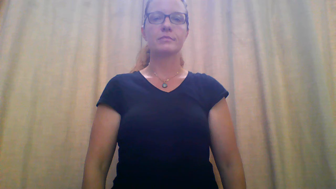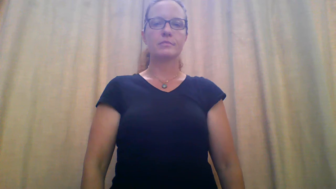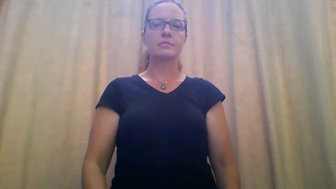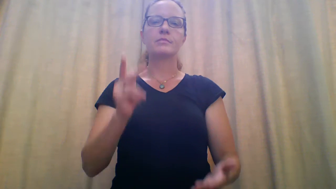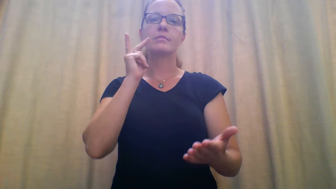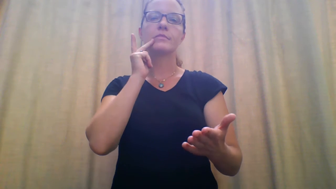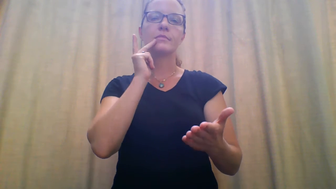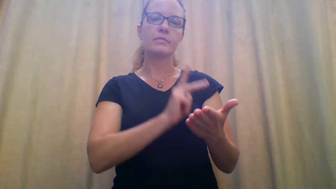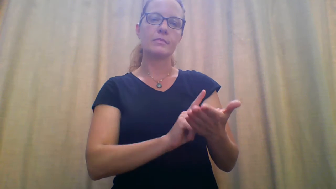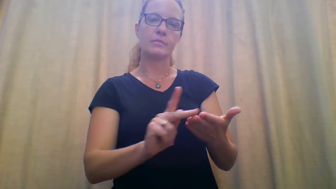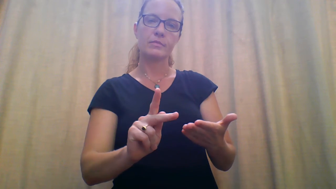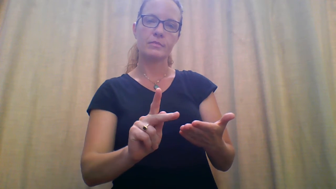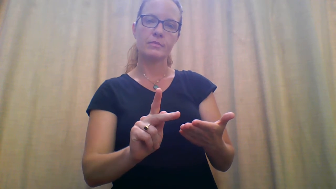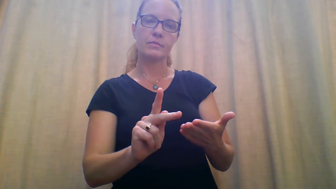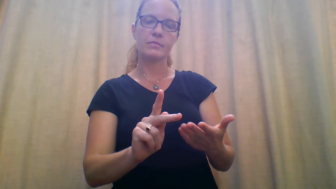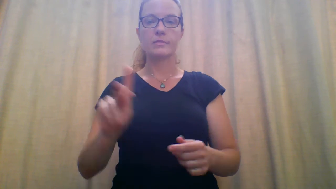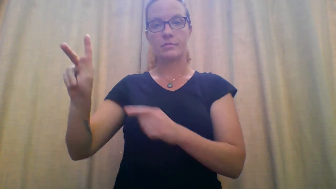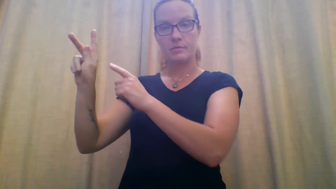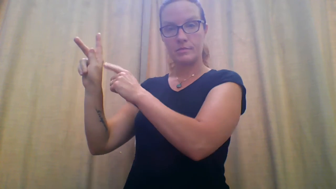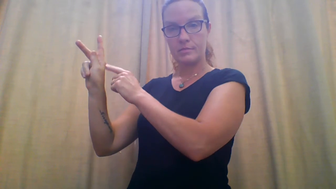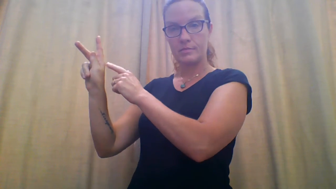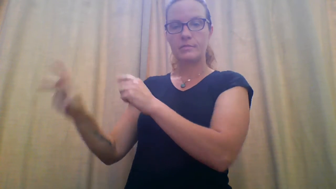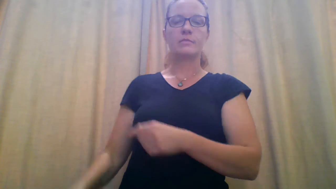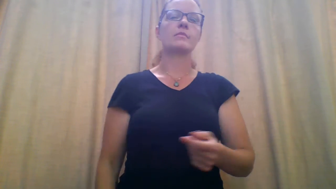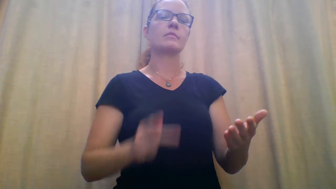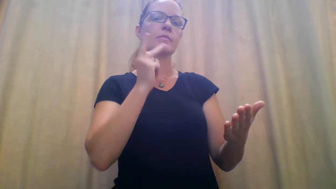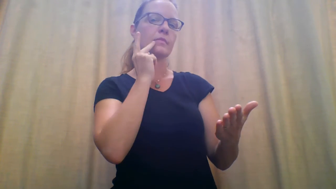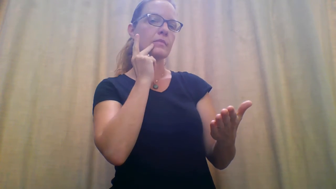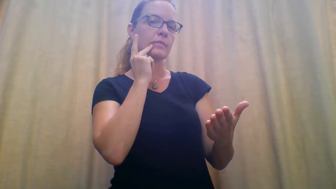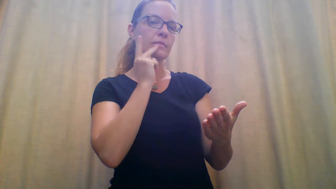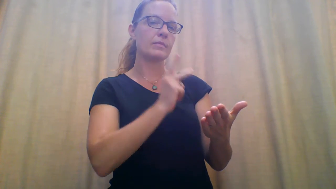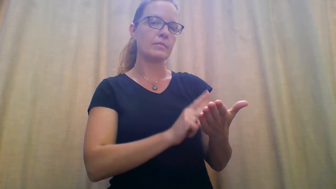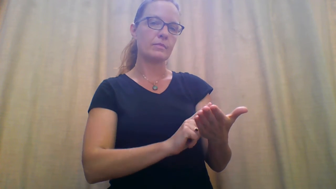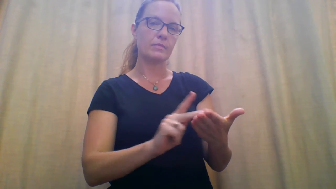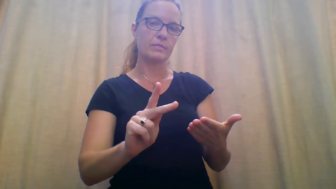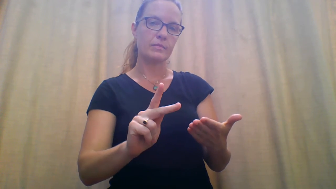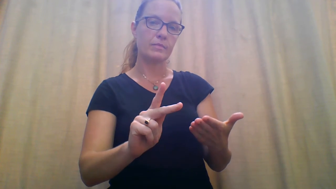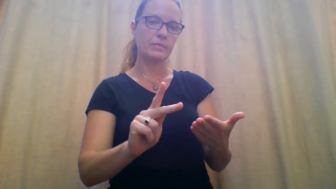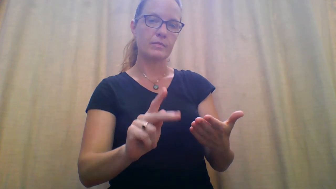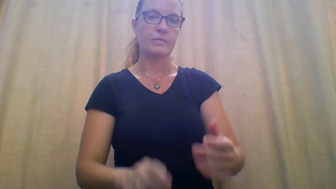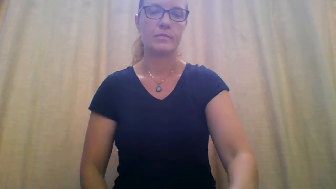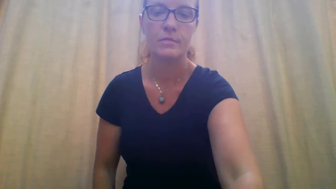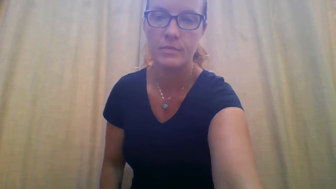Secretary